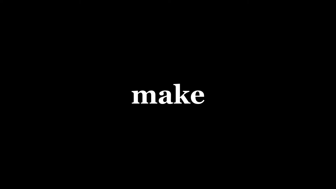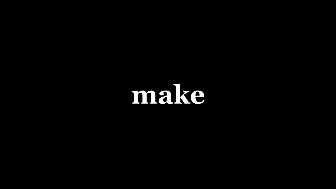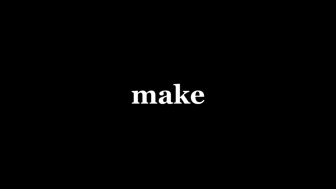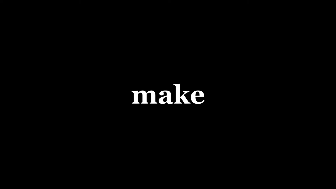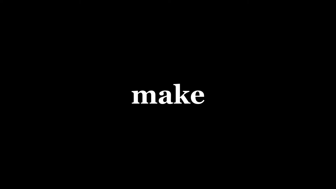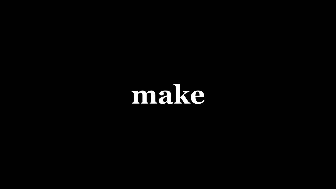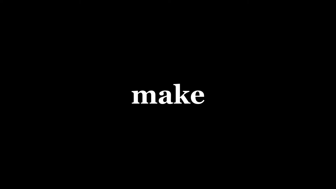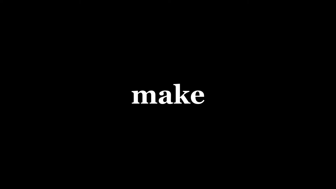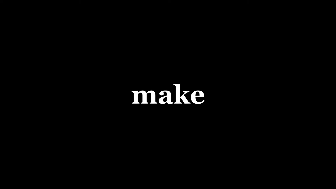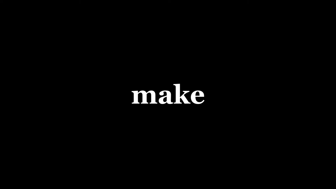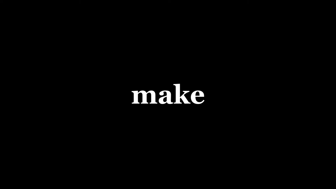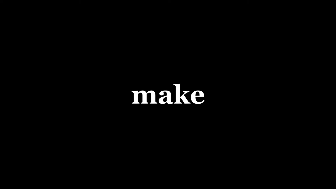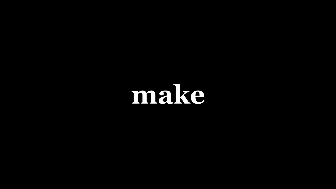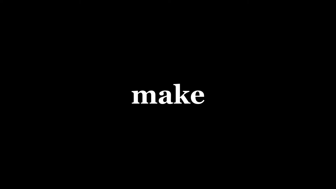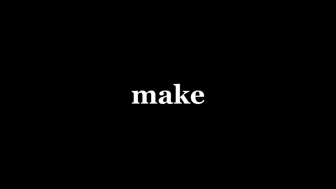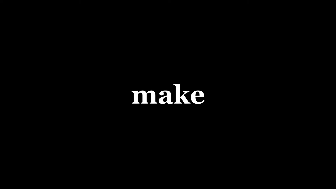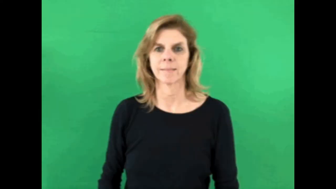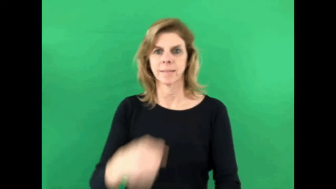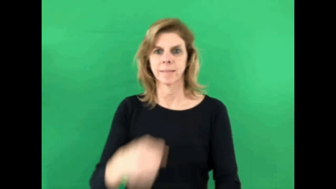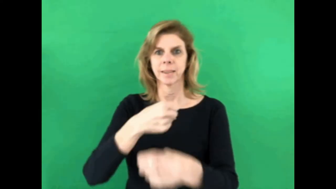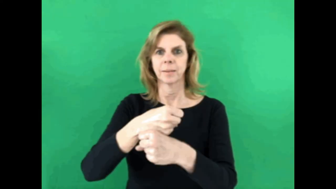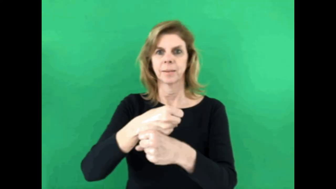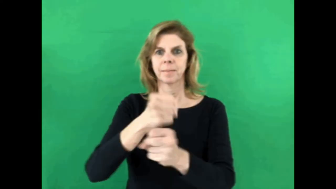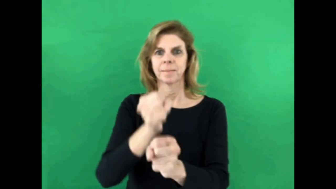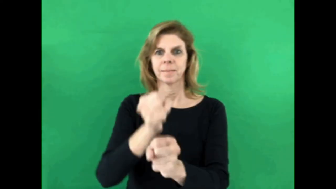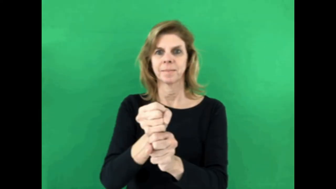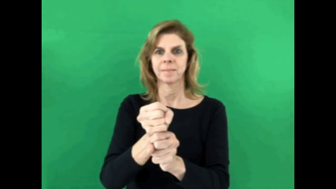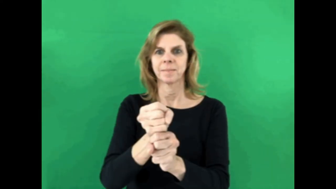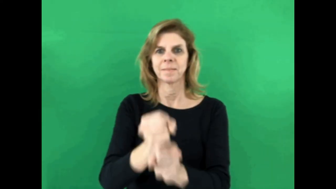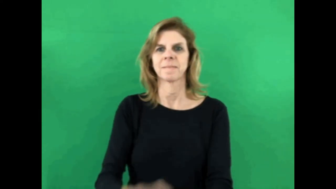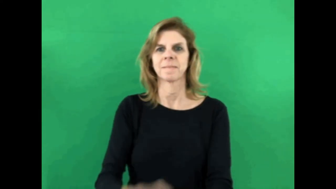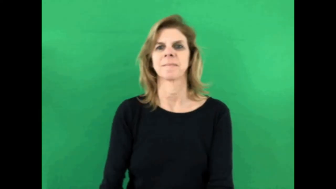Make